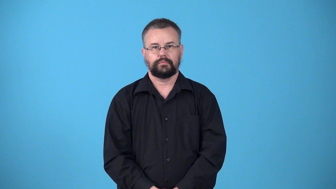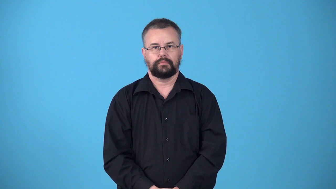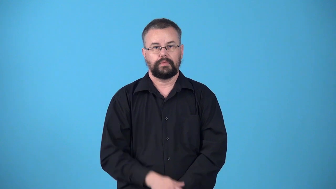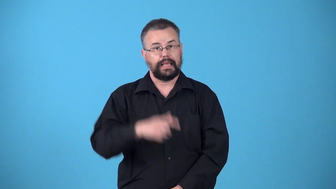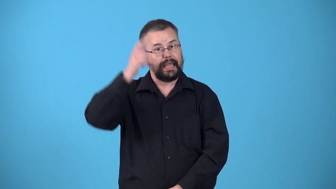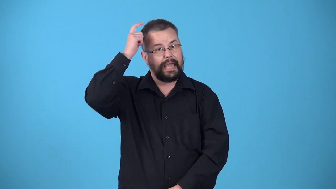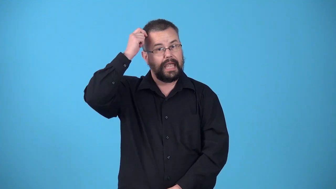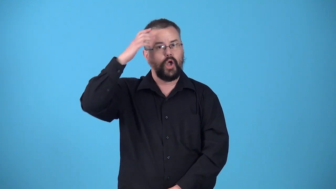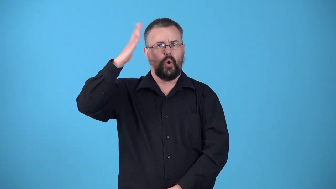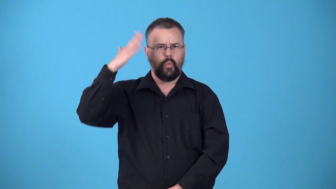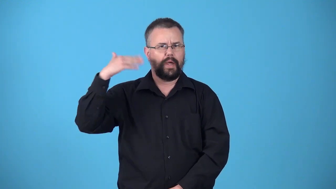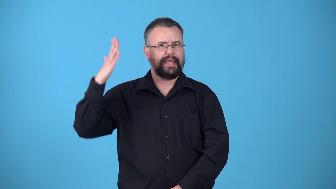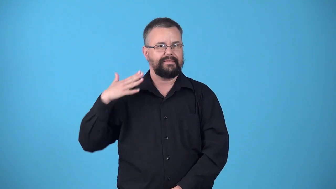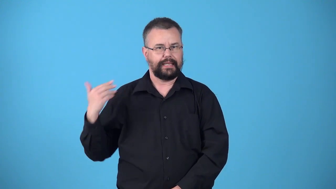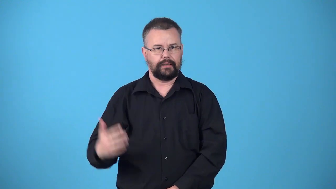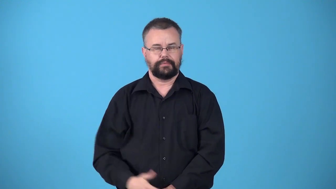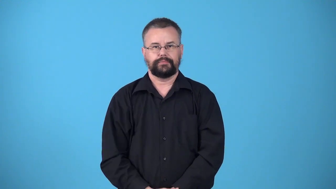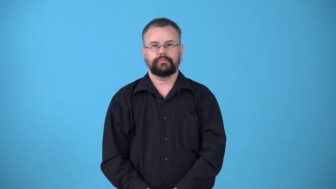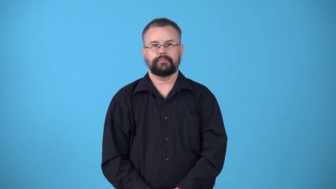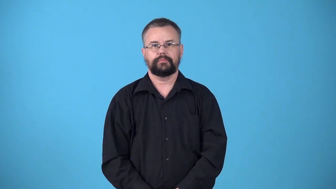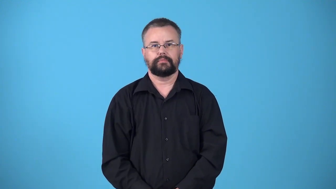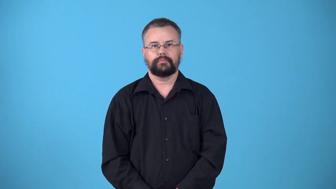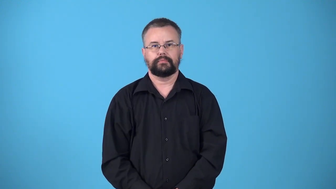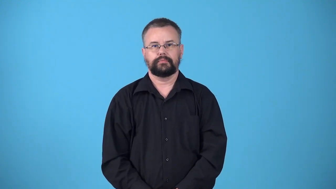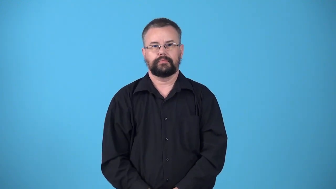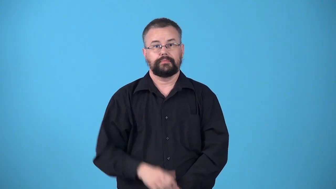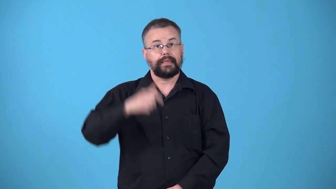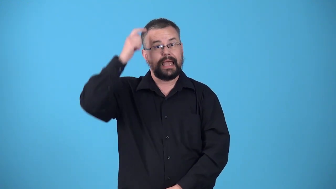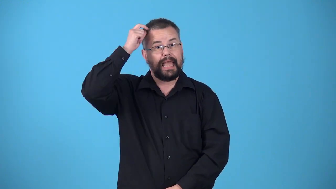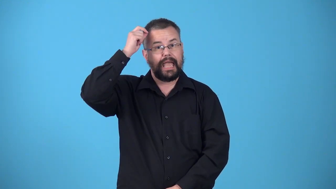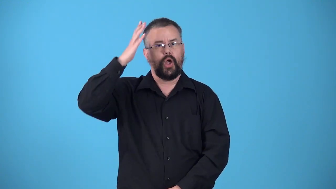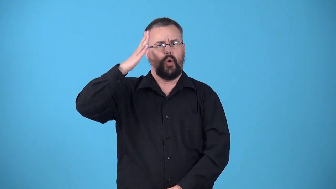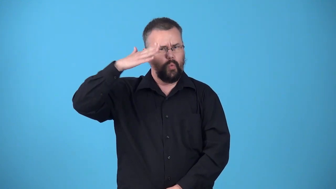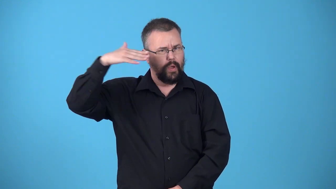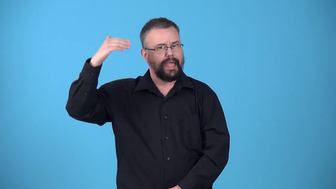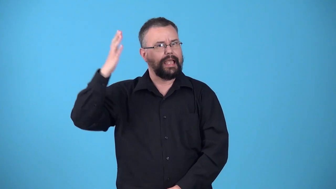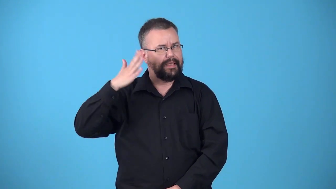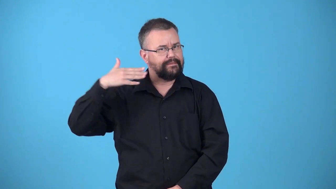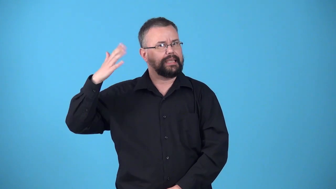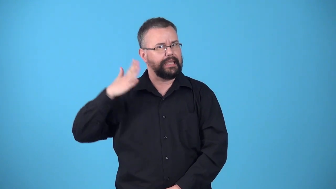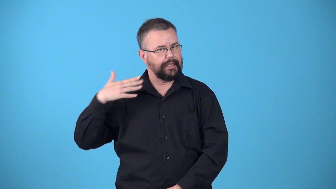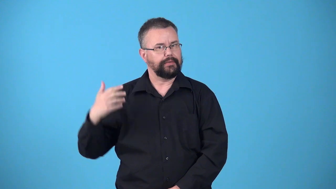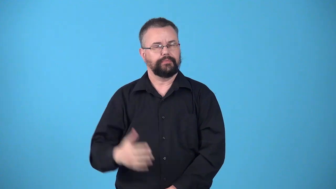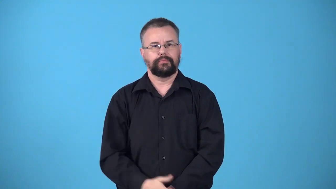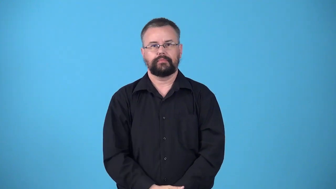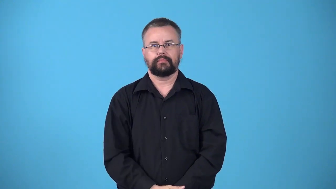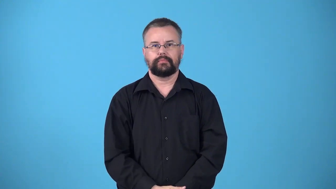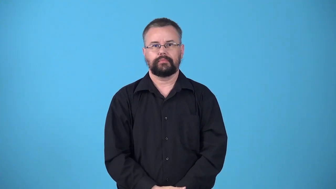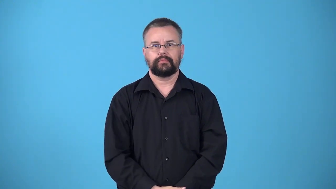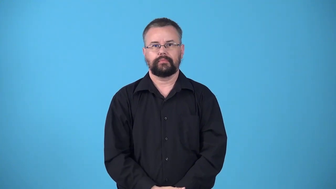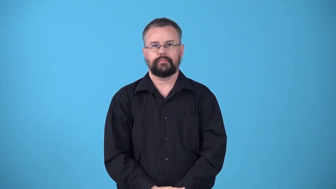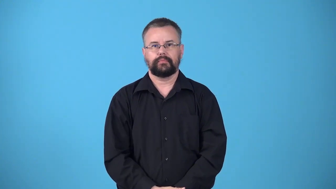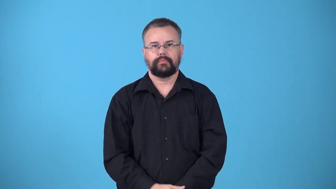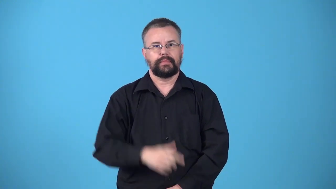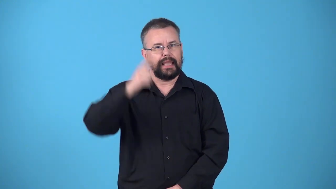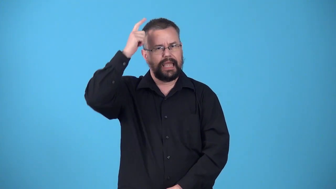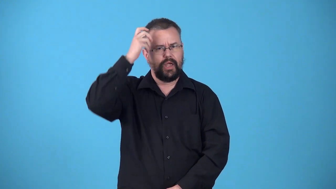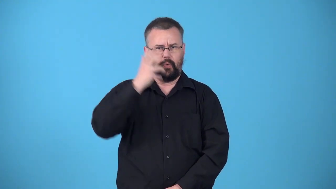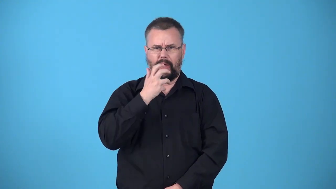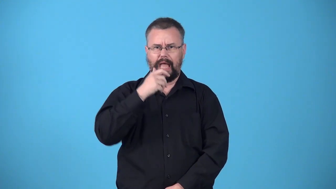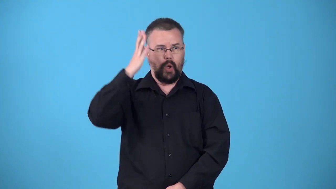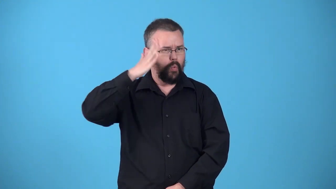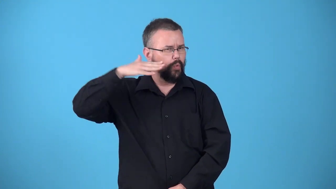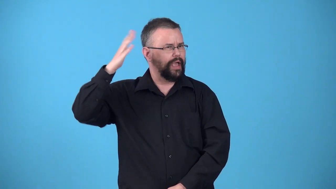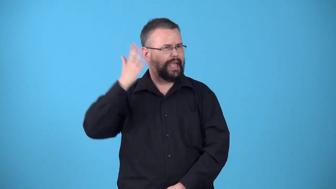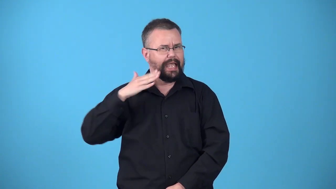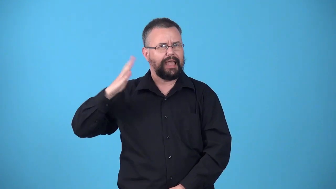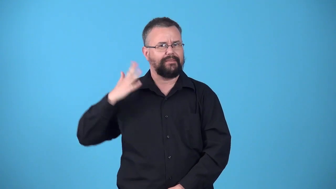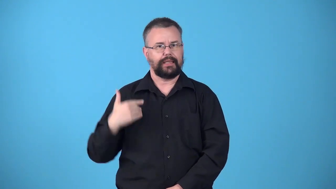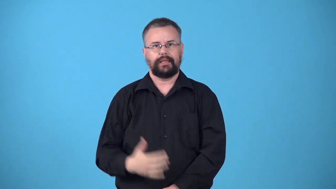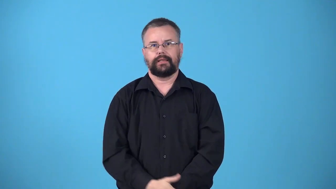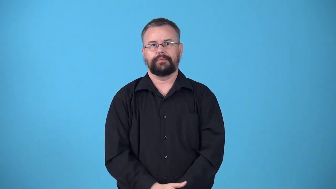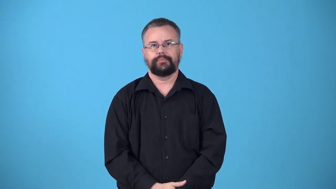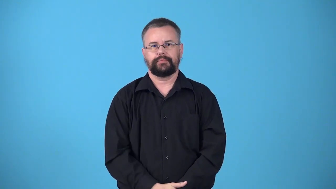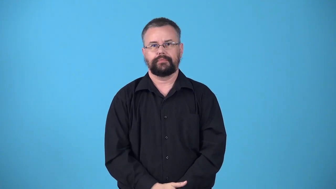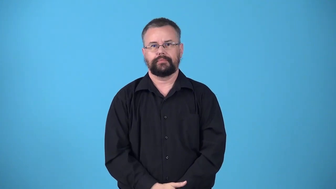wavy,wavier,waviest